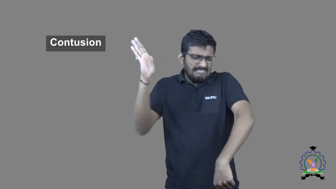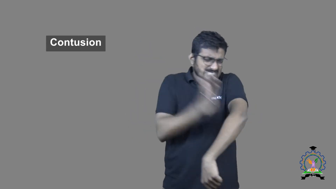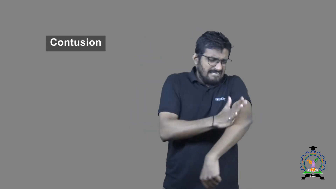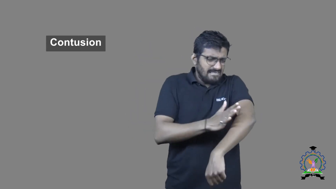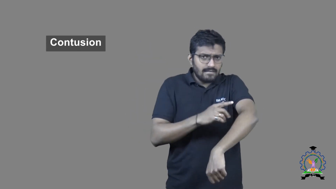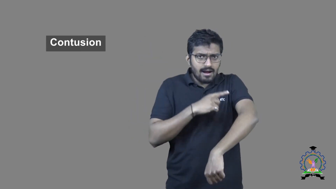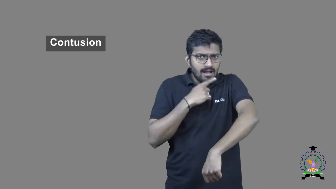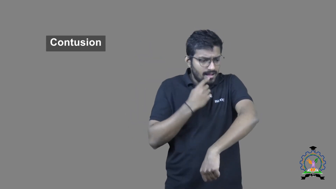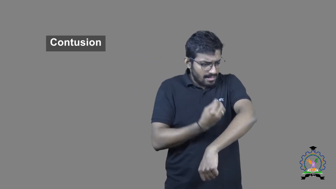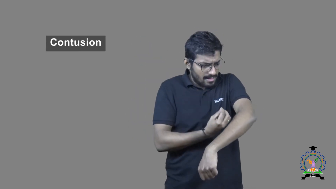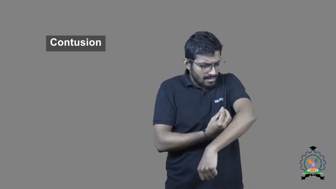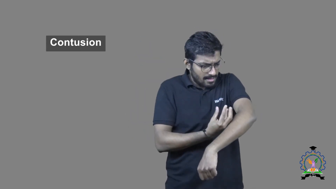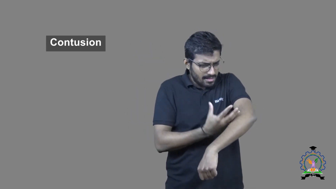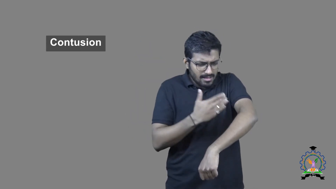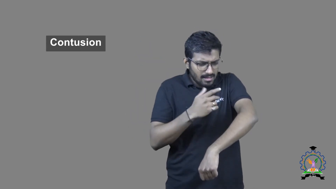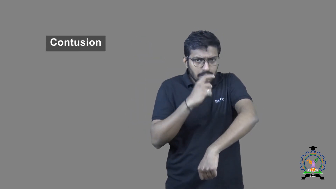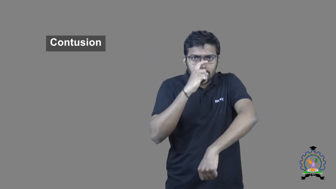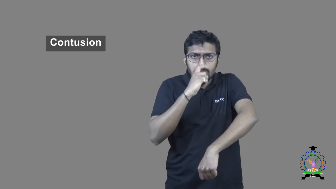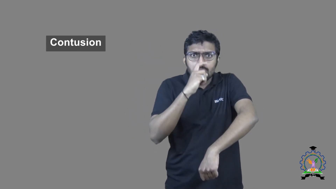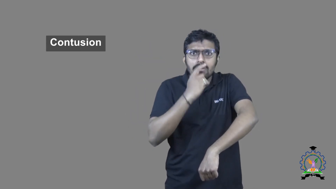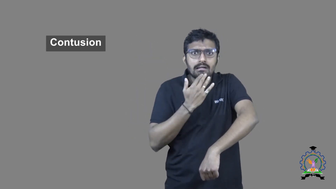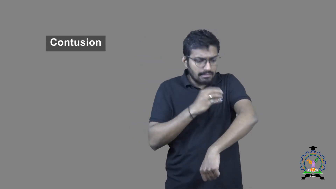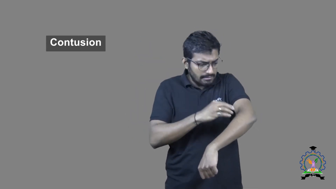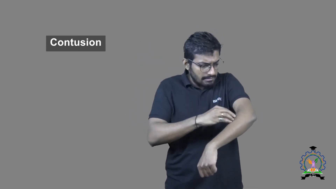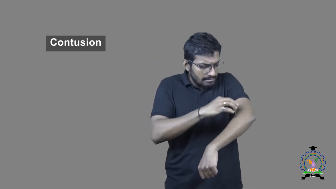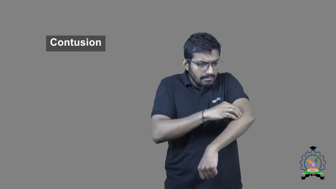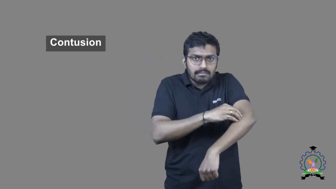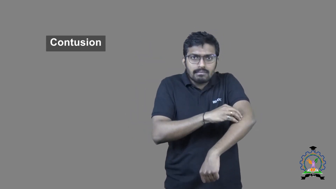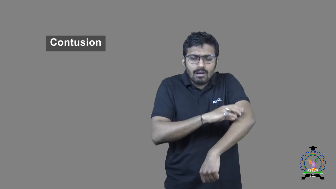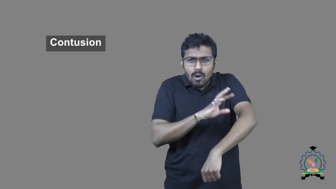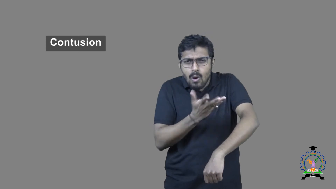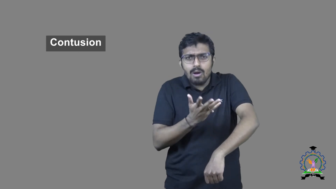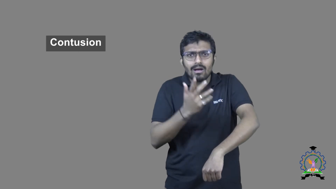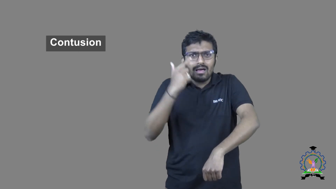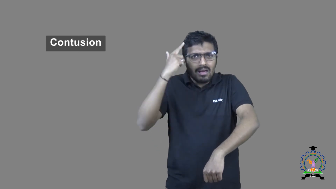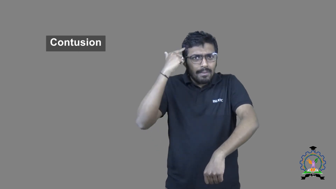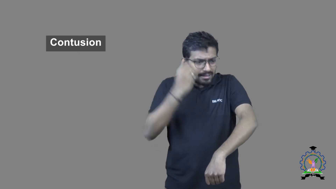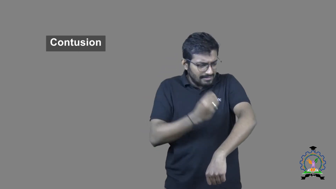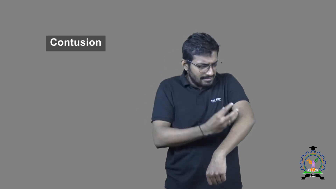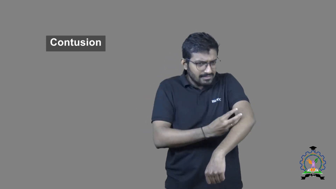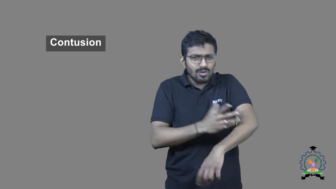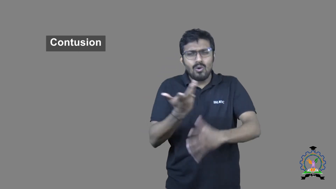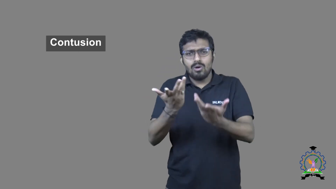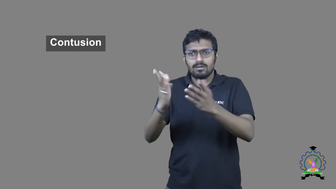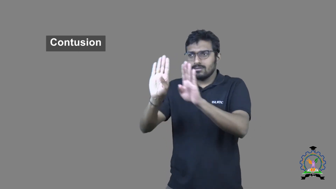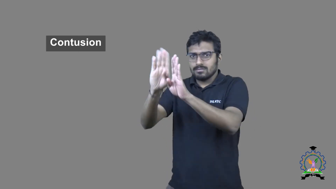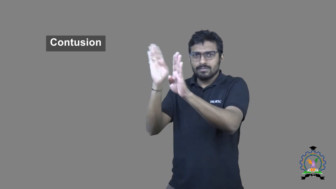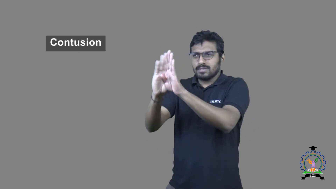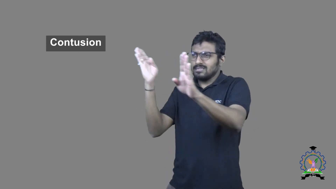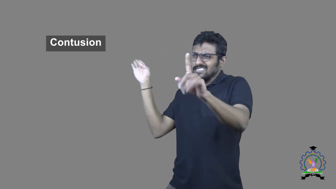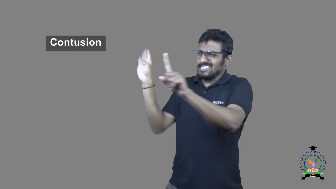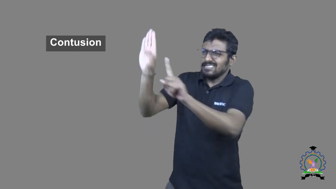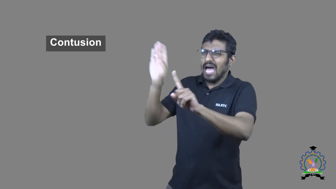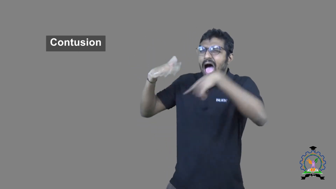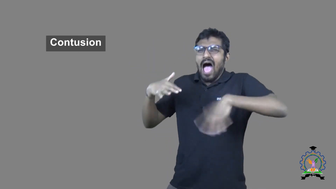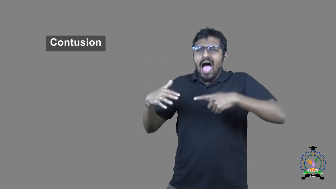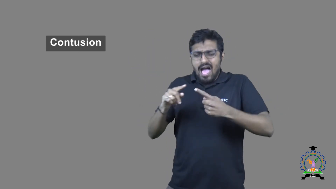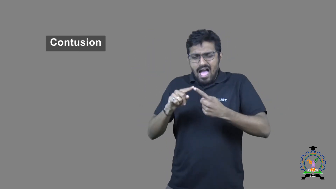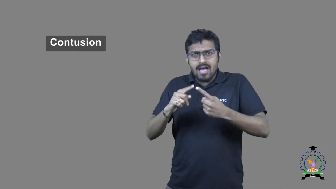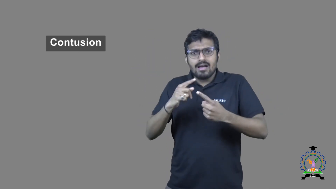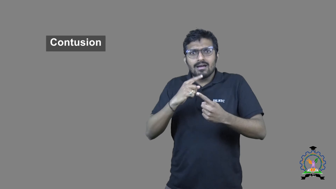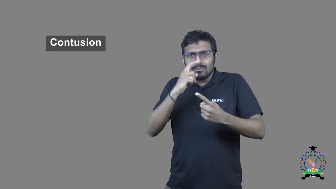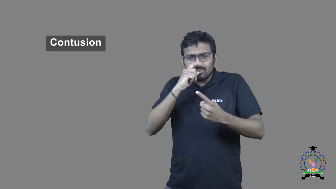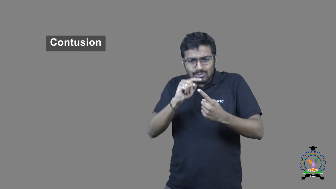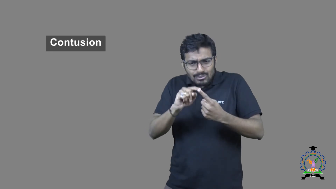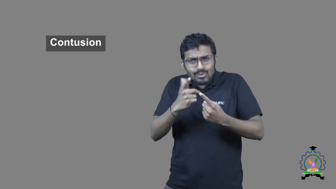Contusion